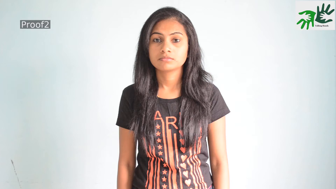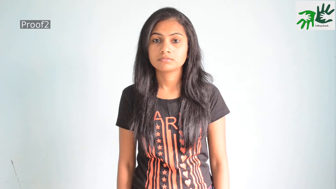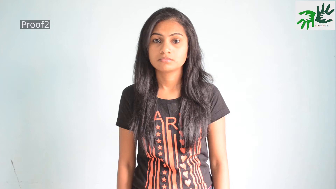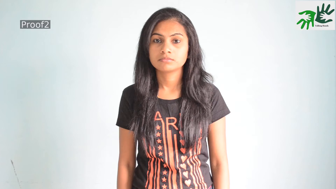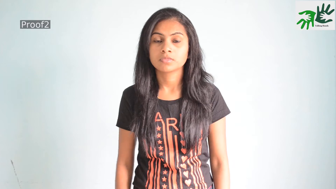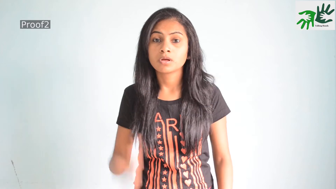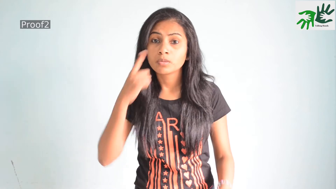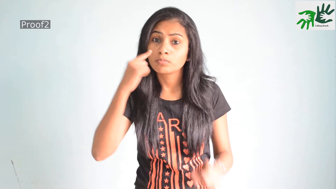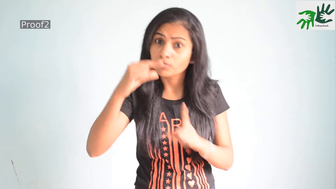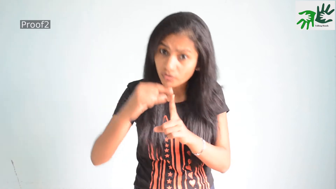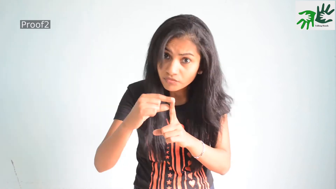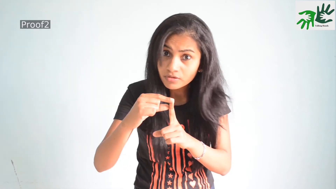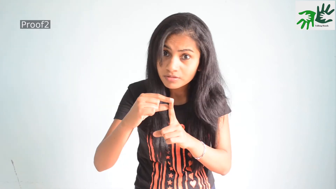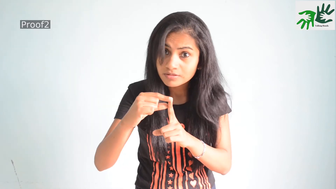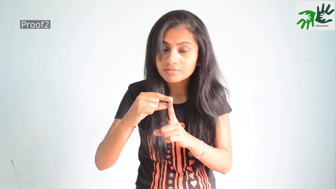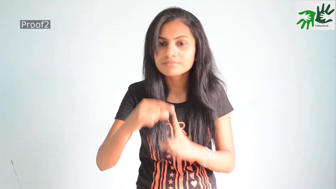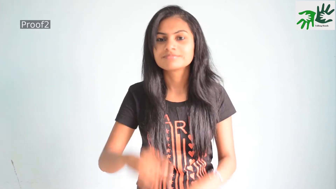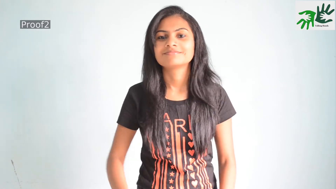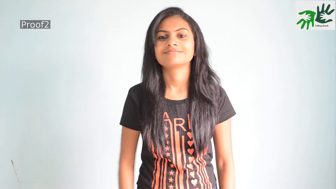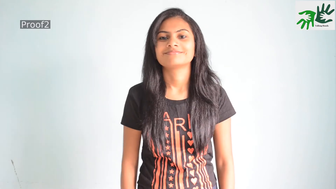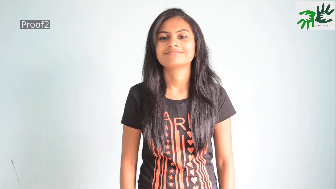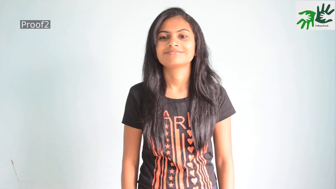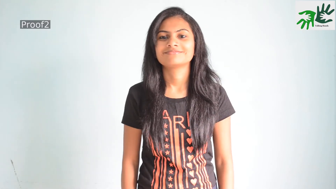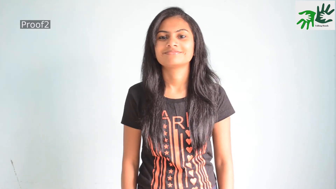Proof